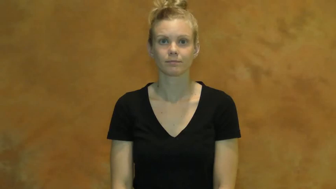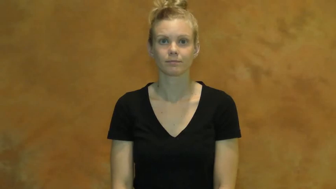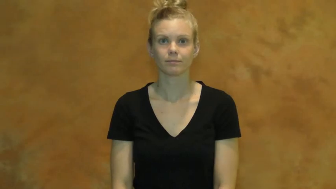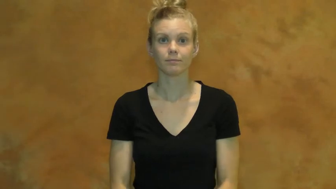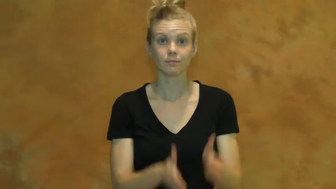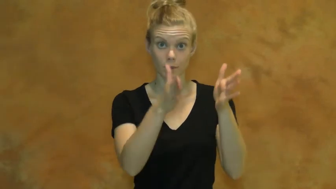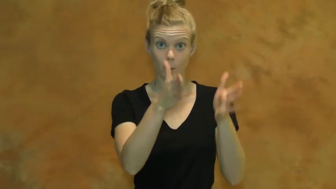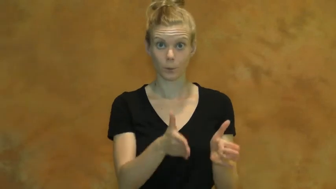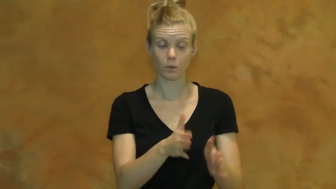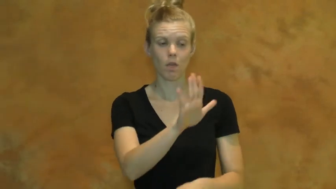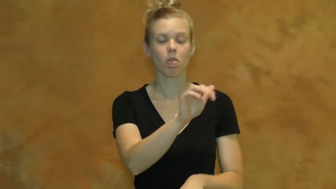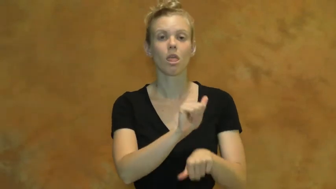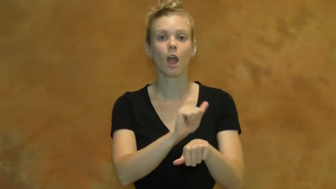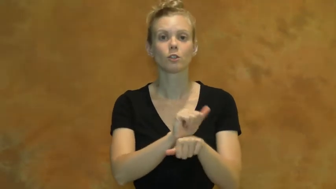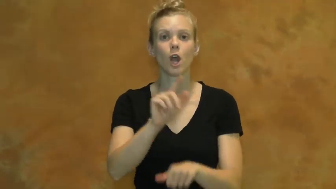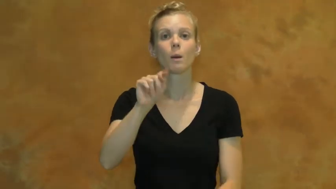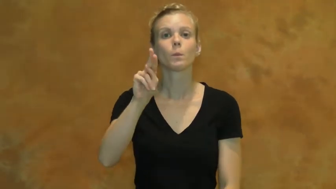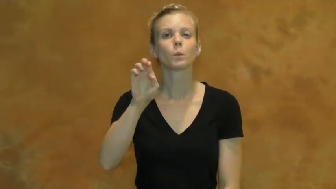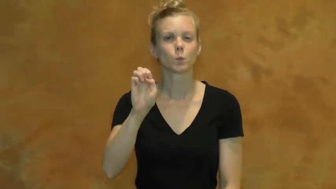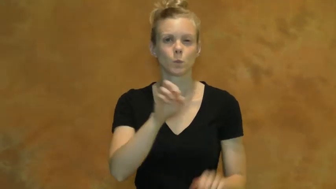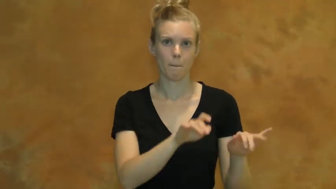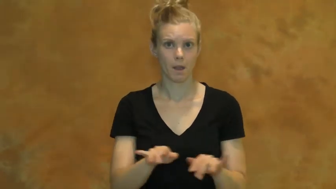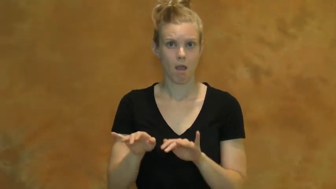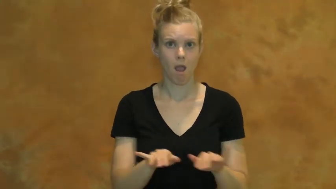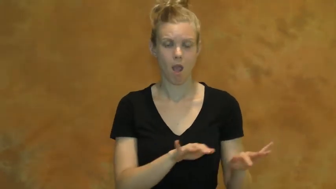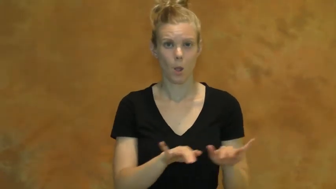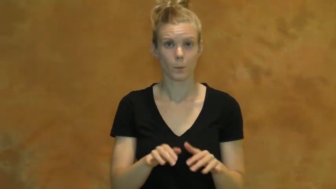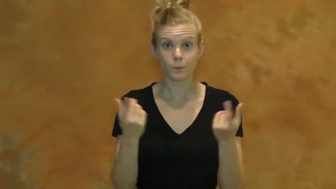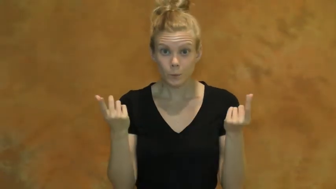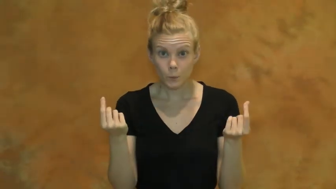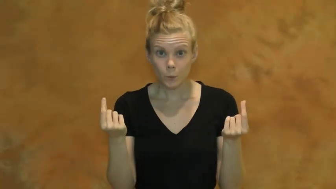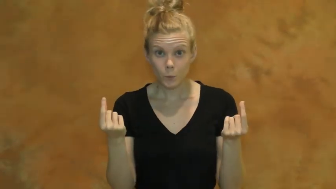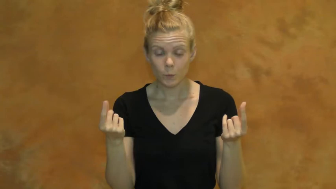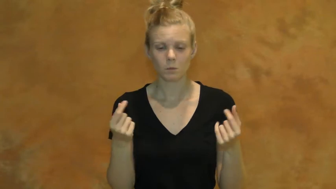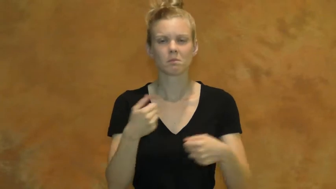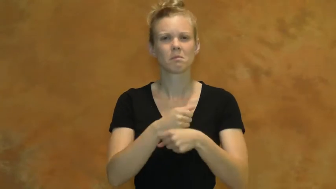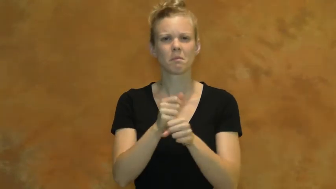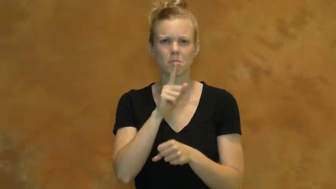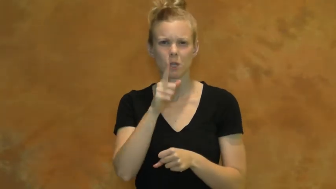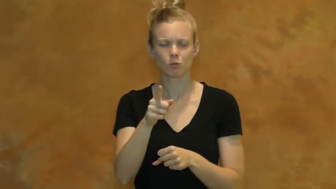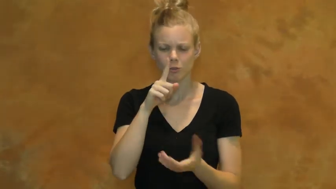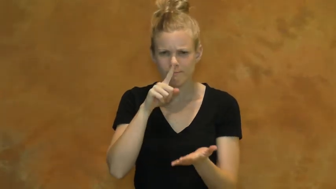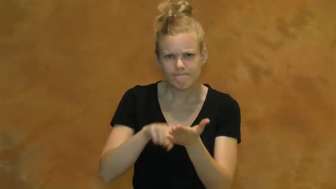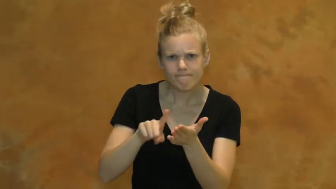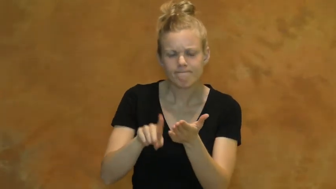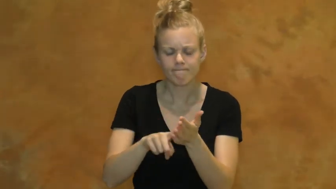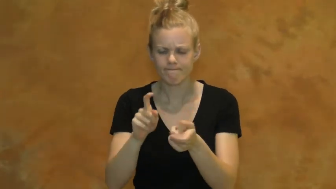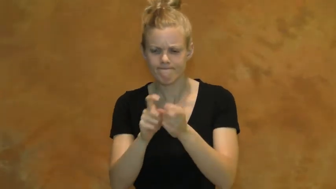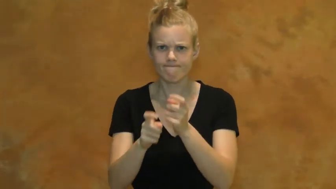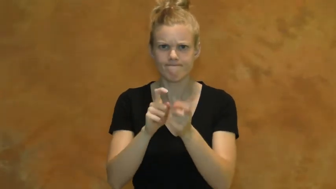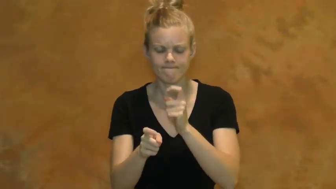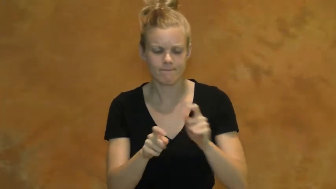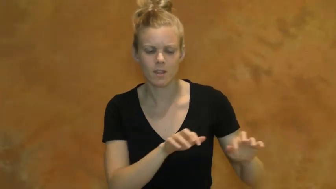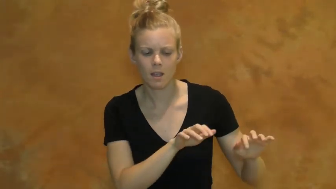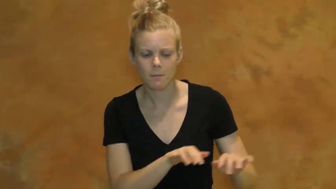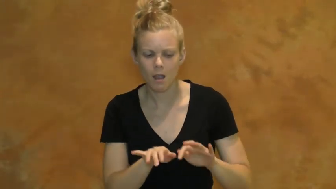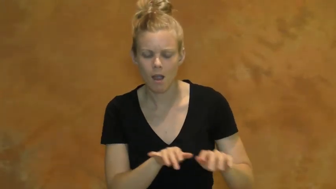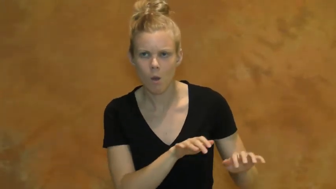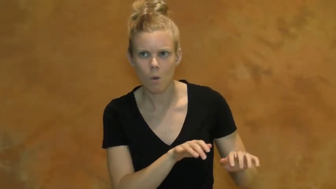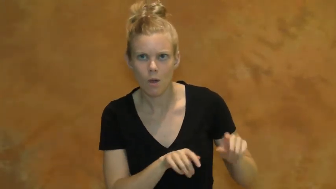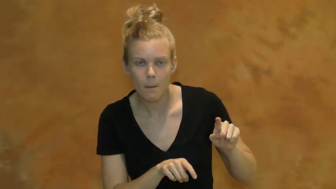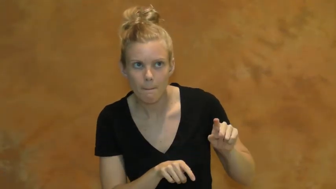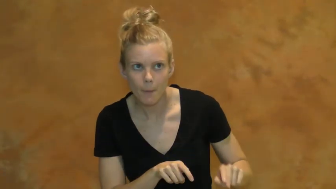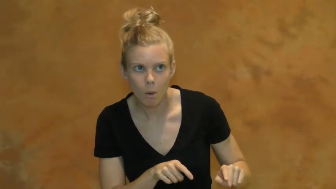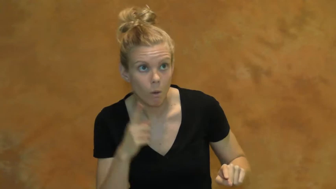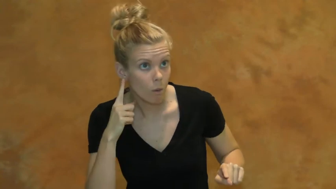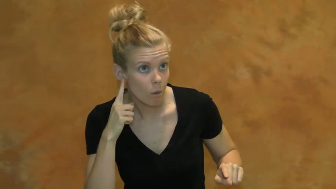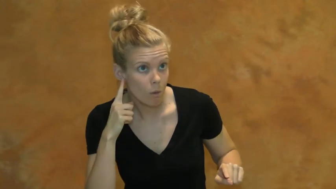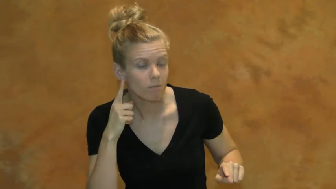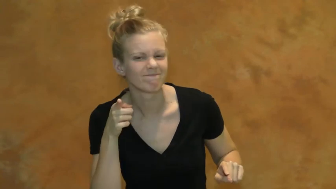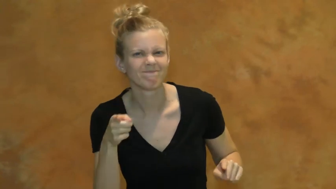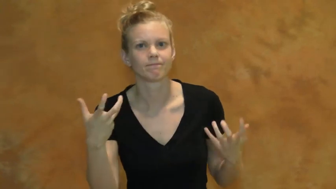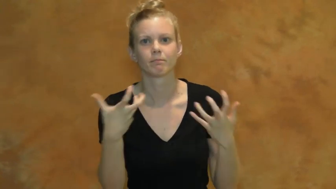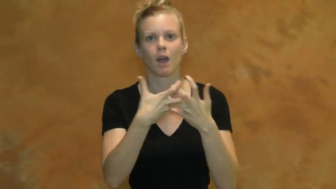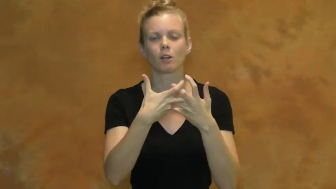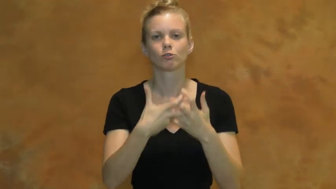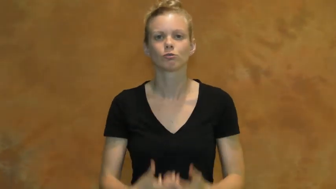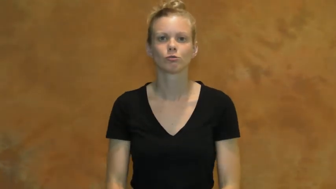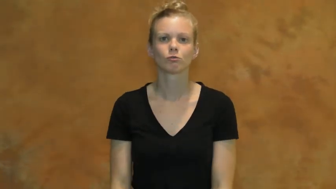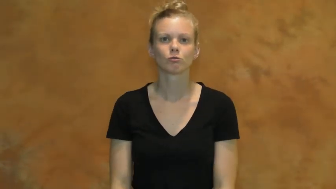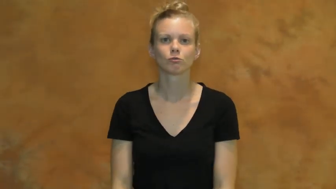piano tuner